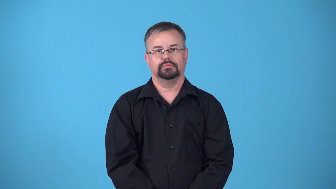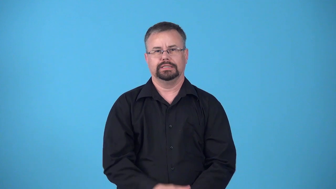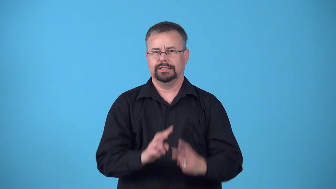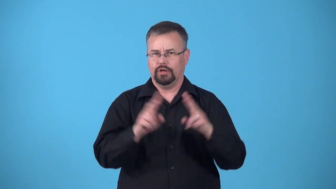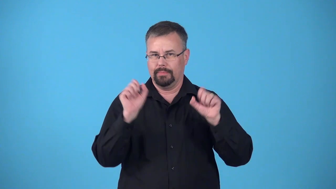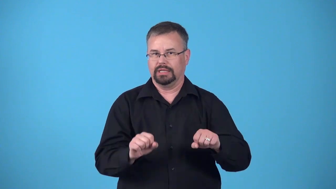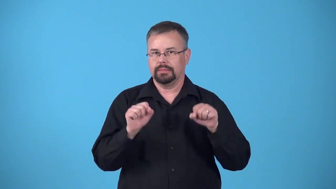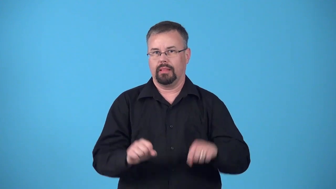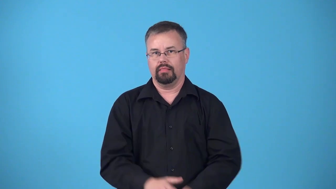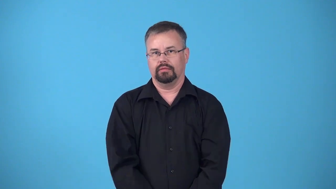in the cards